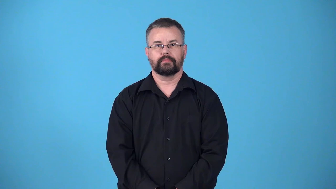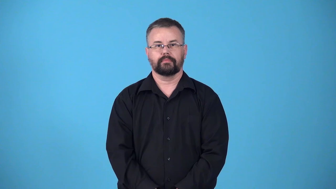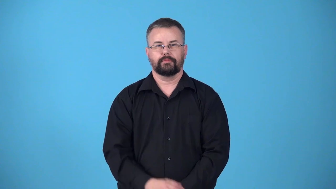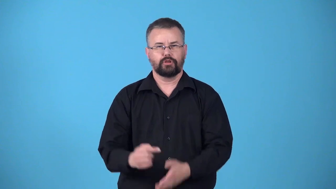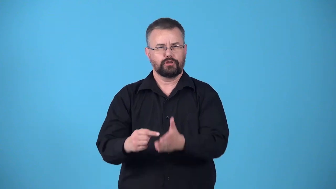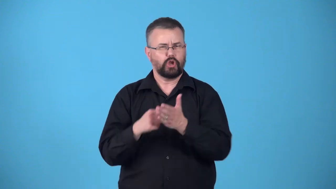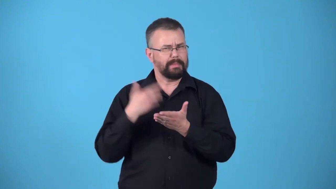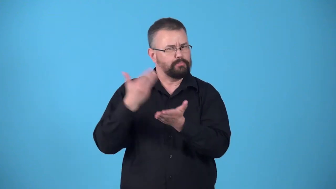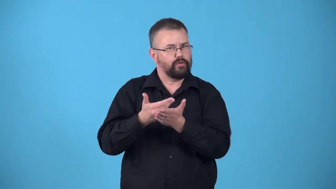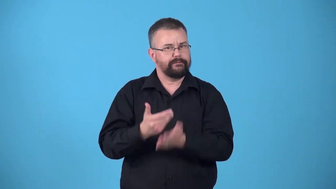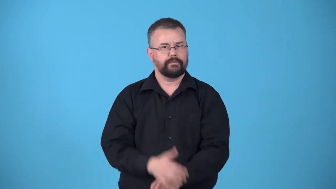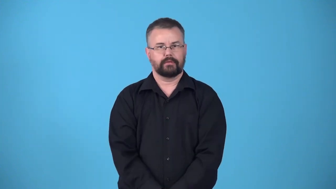from missouri